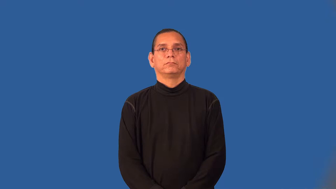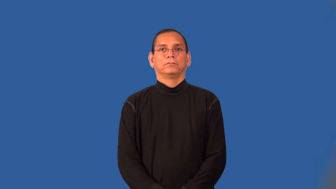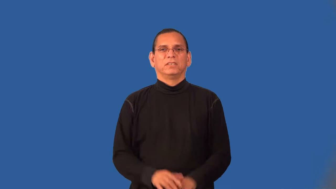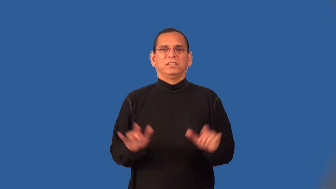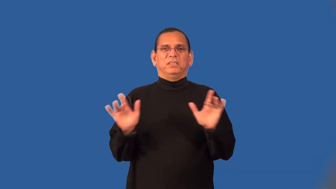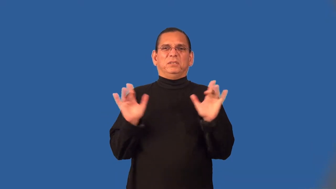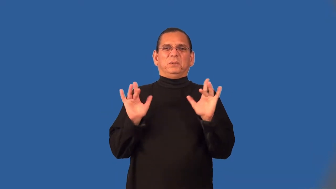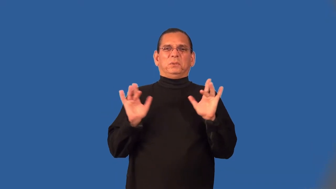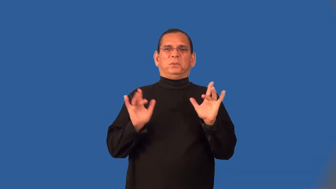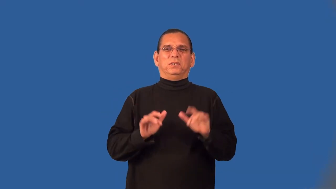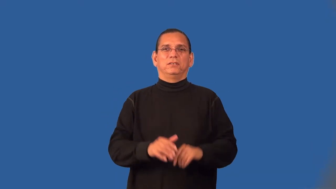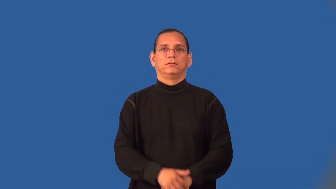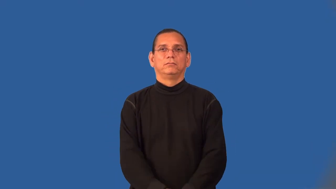yucky